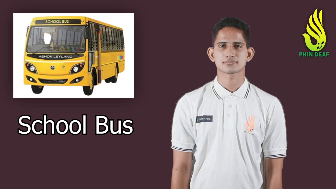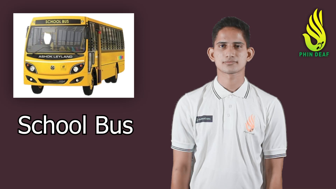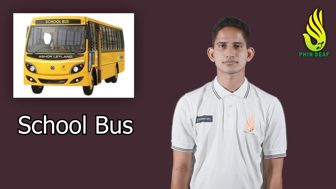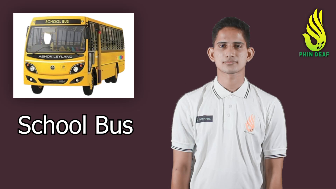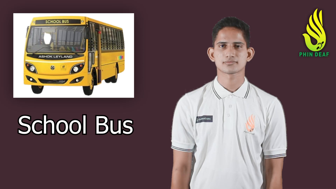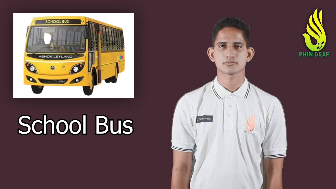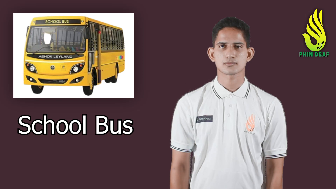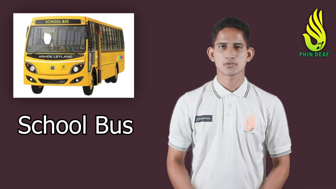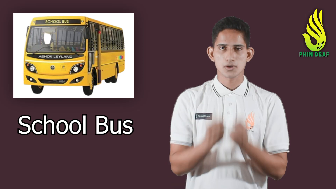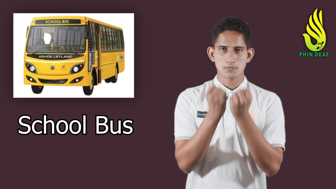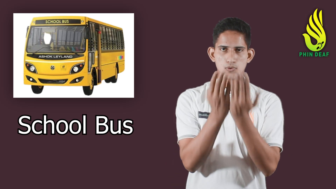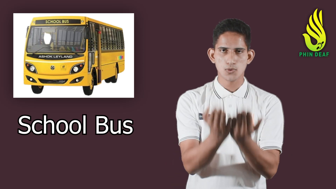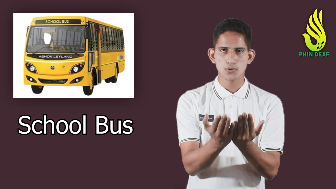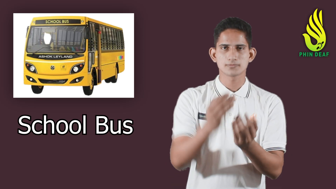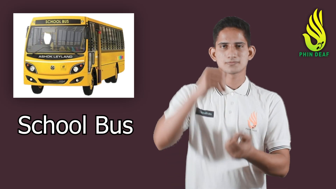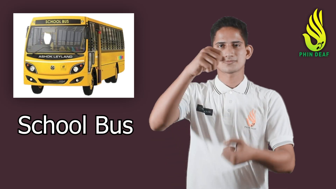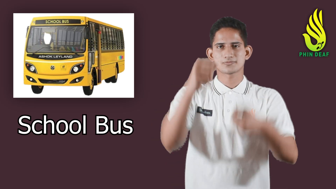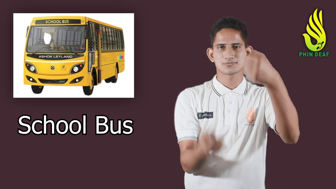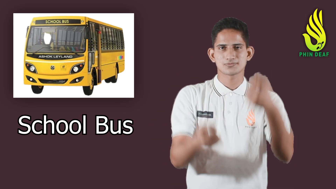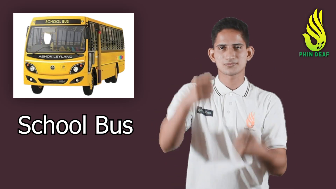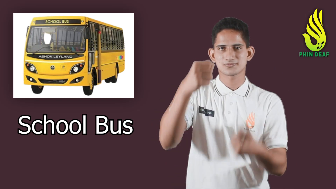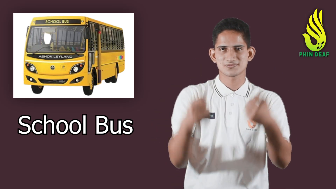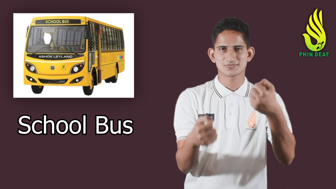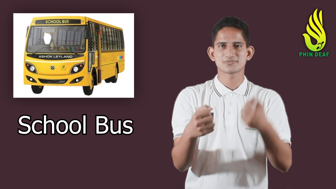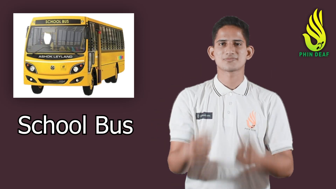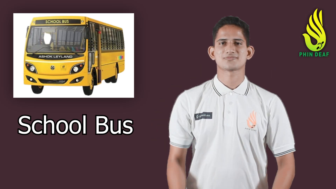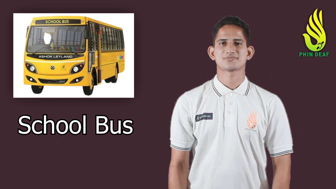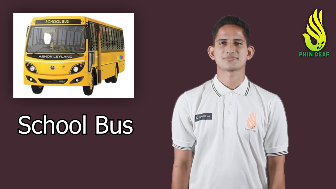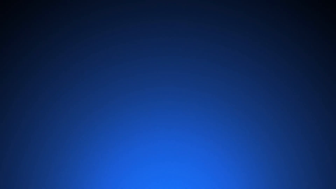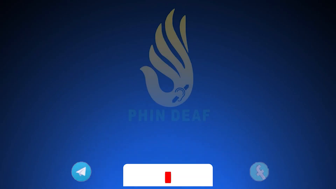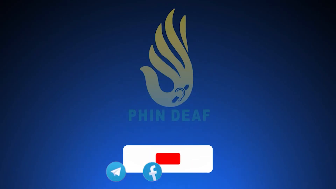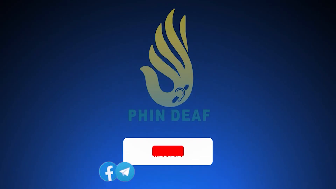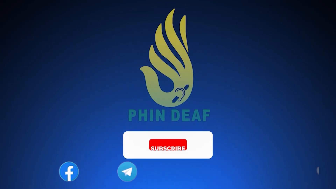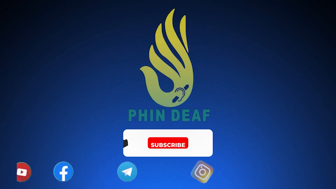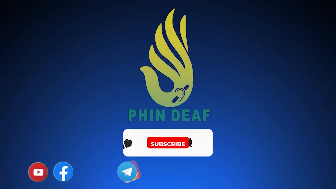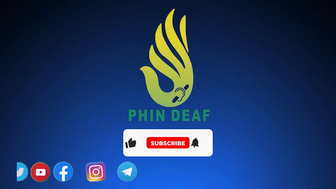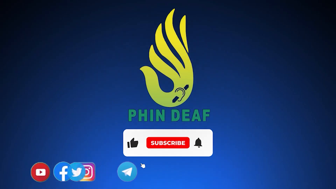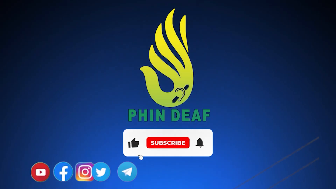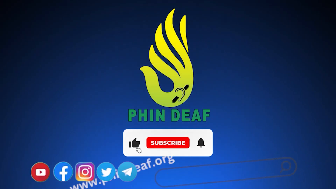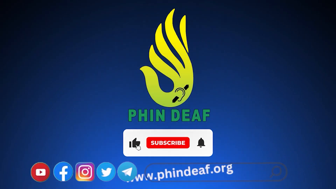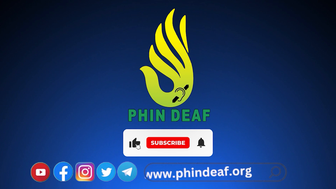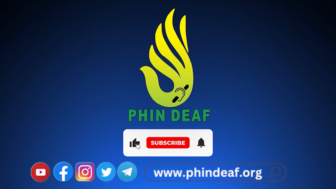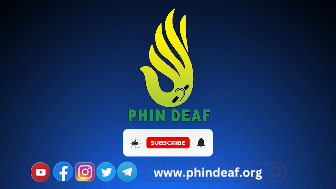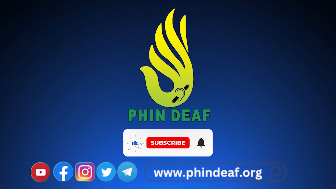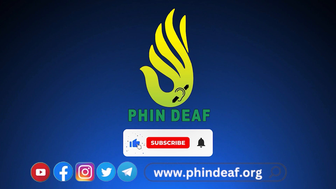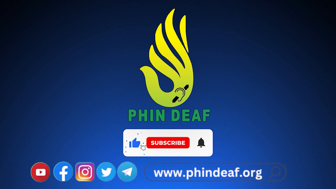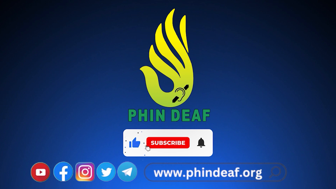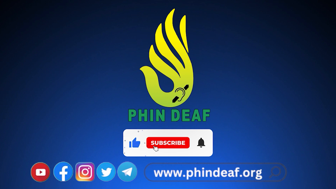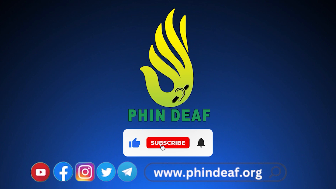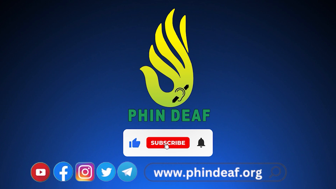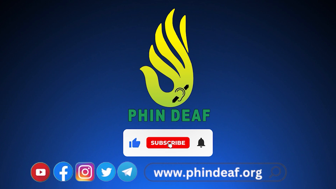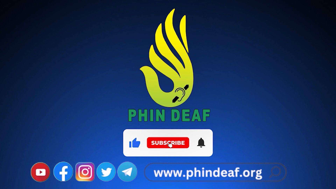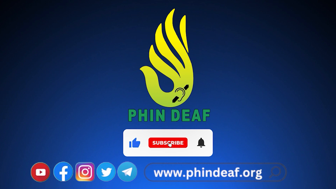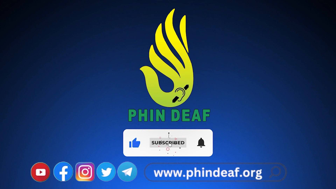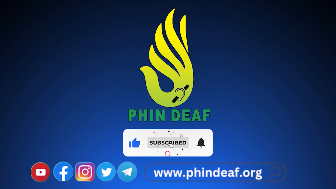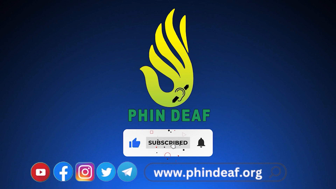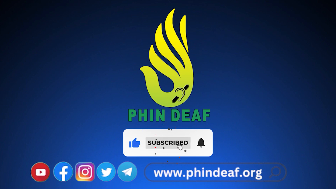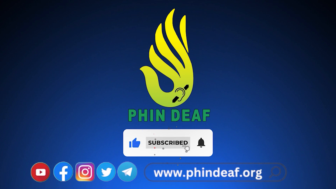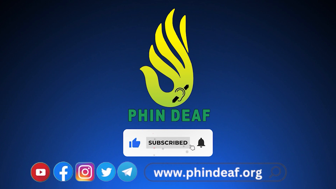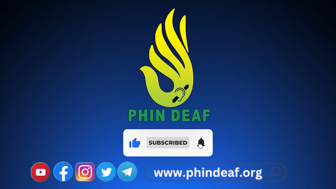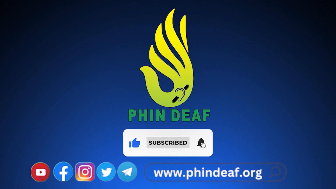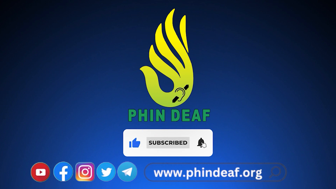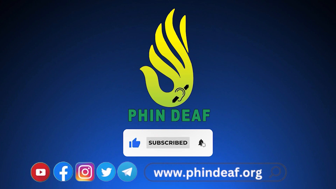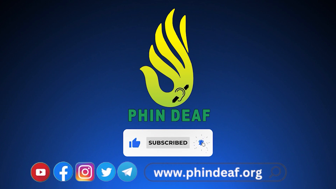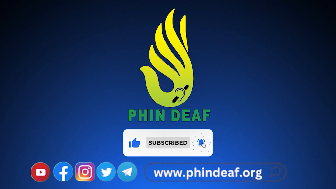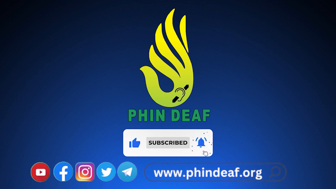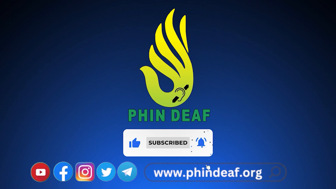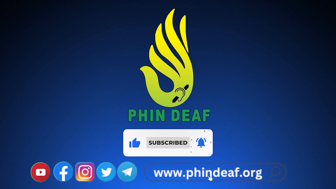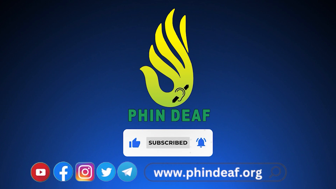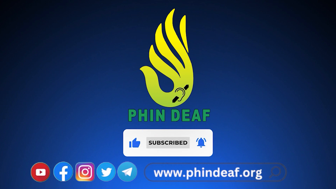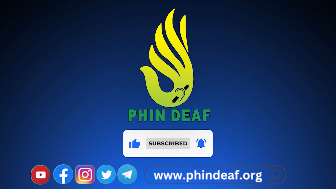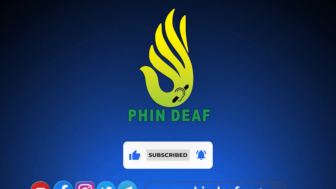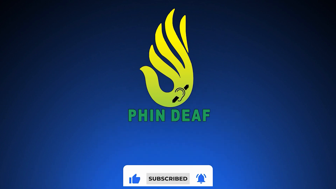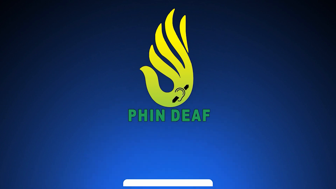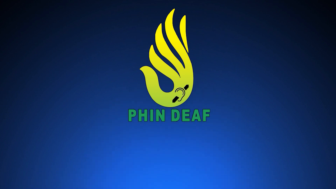School Bus